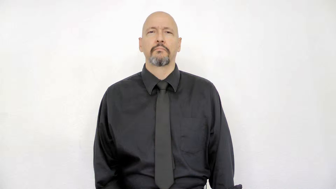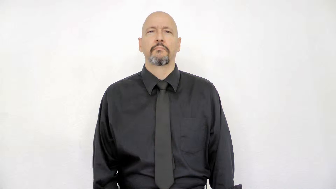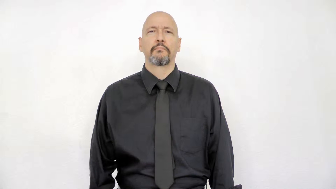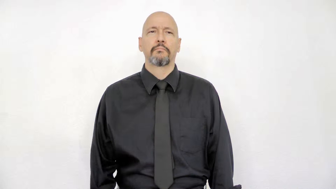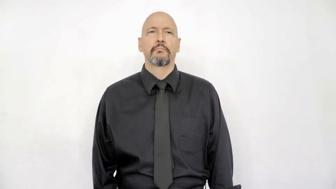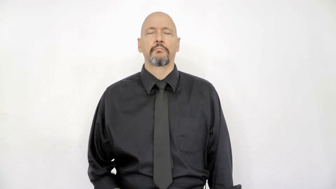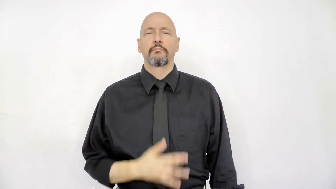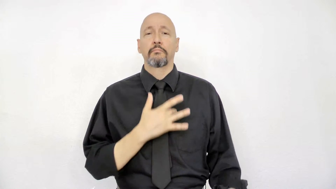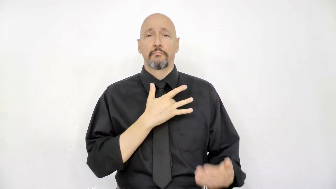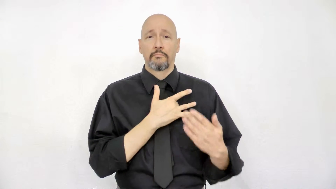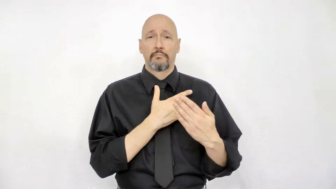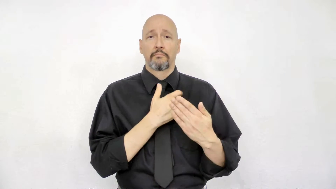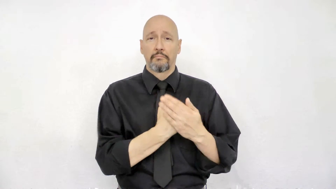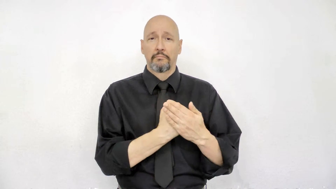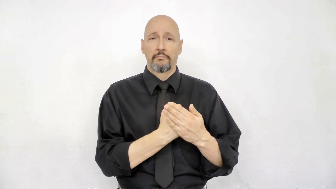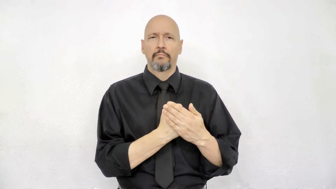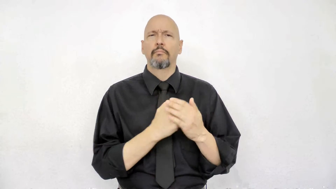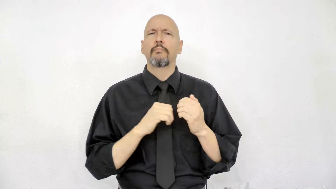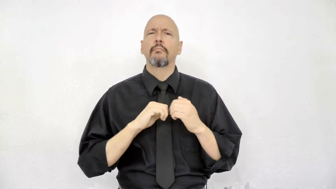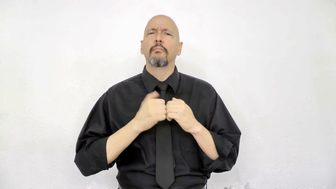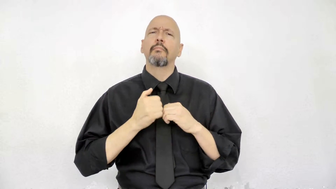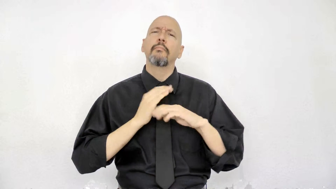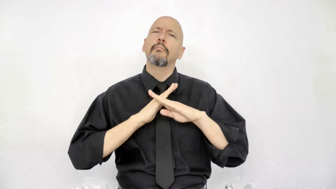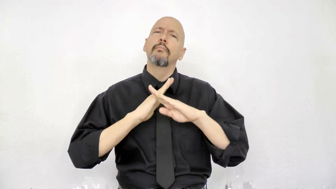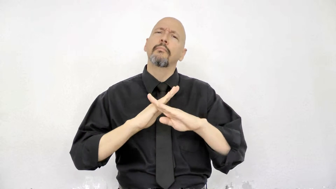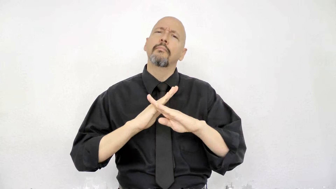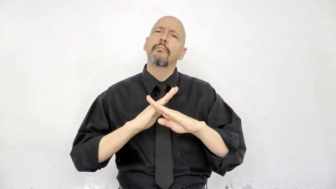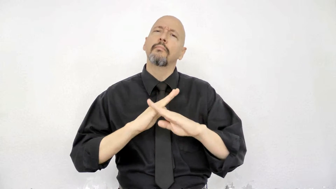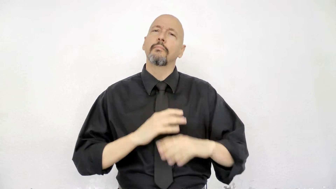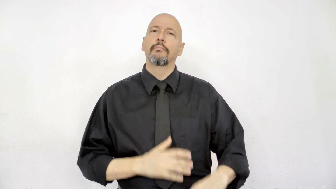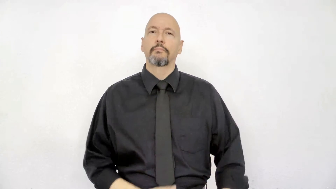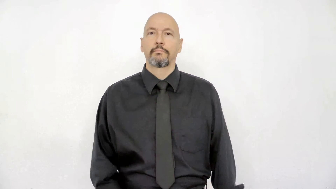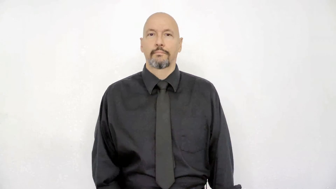heart attack how prevent?